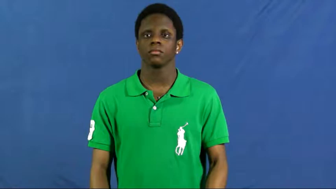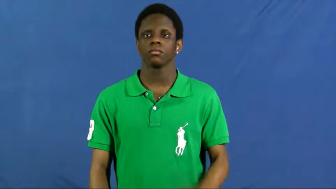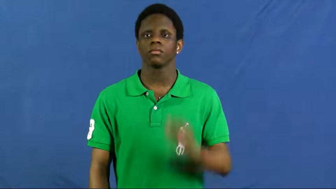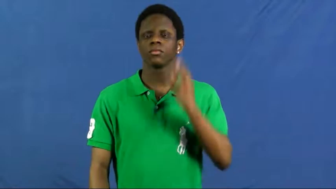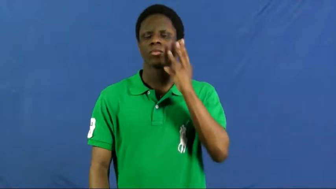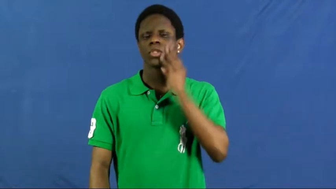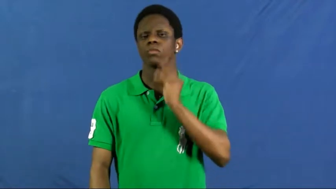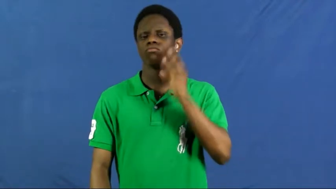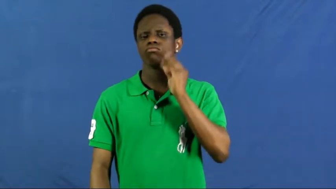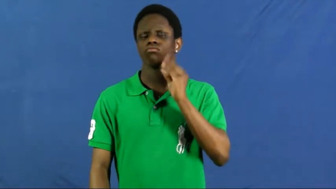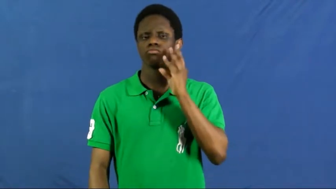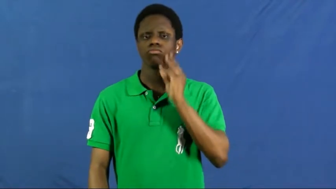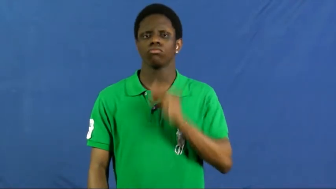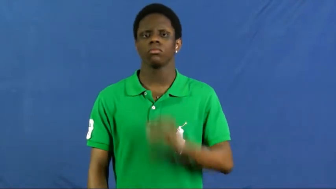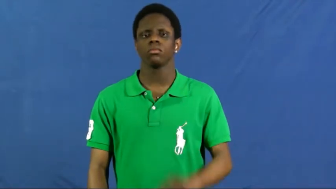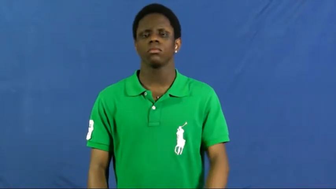experienced